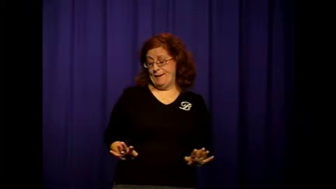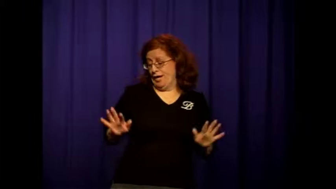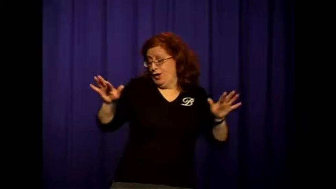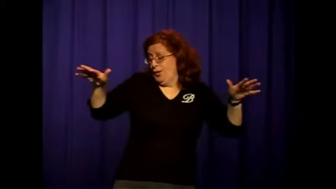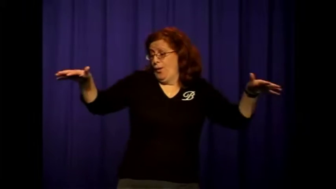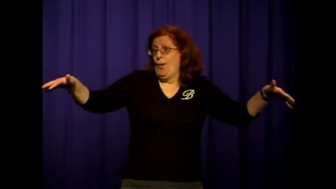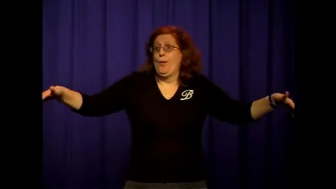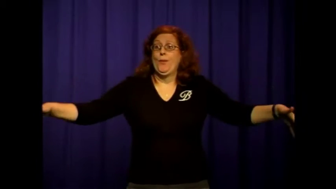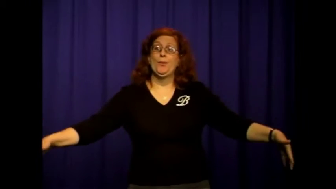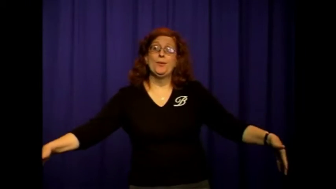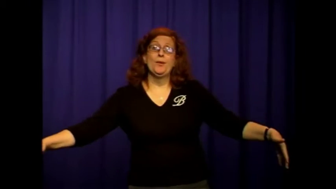petticoat